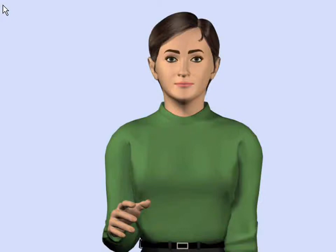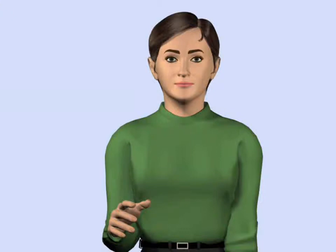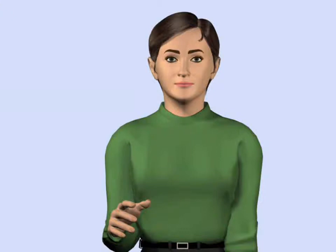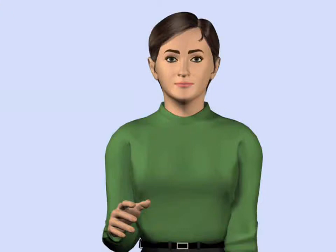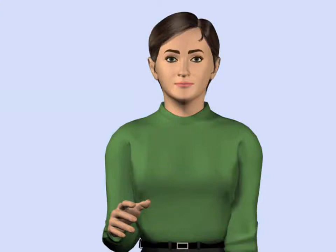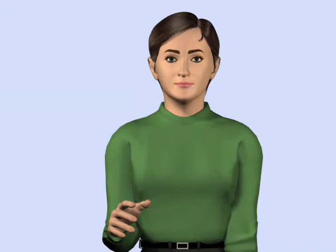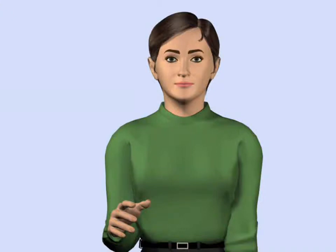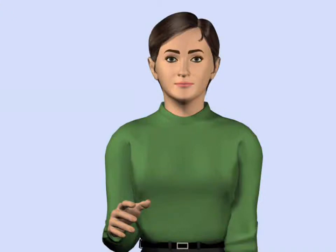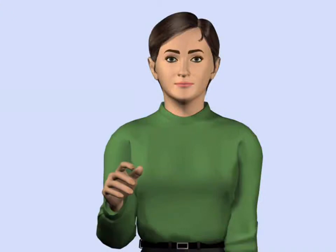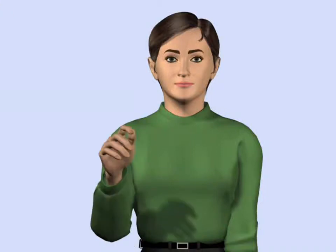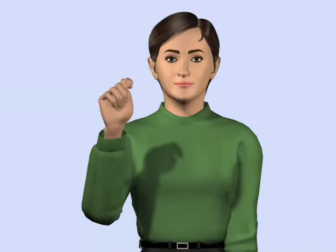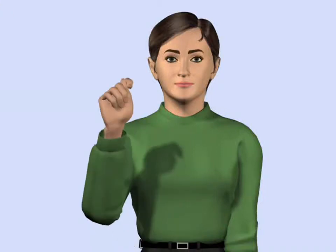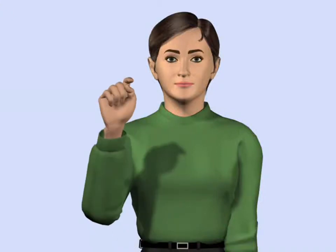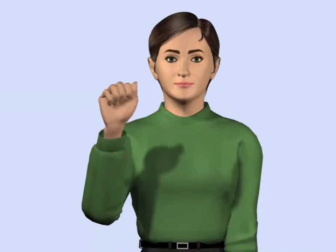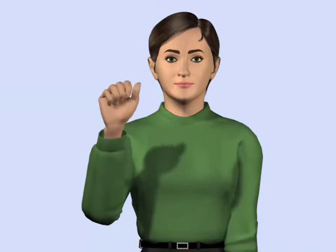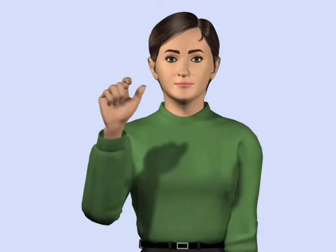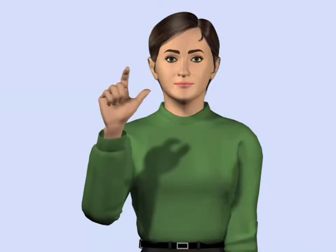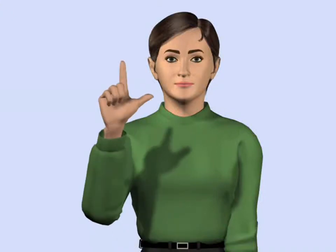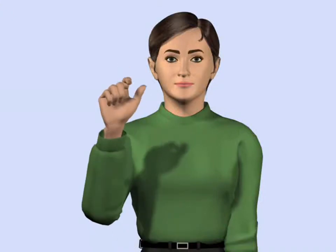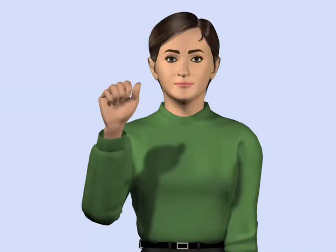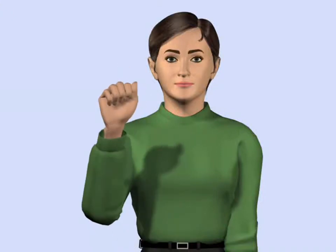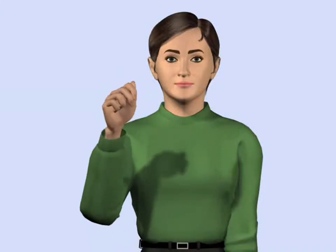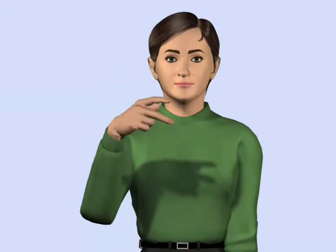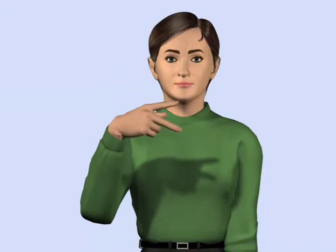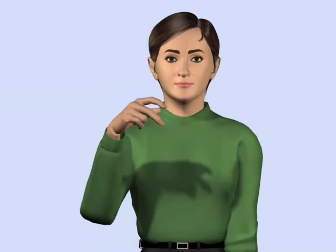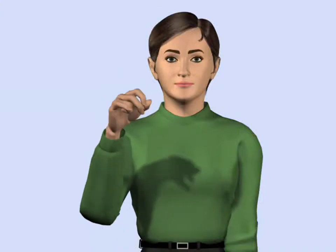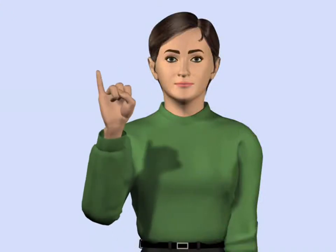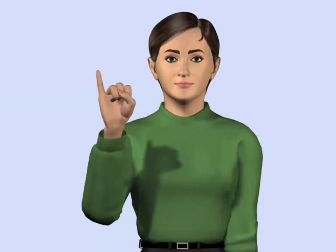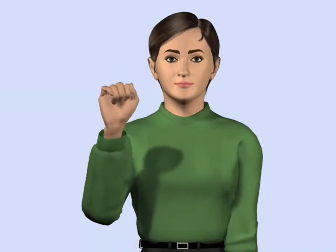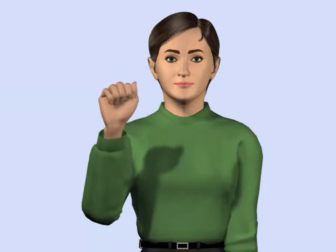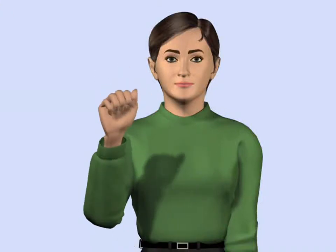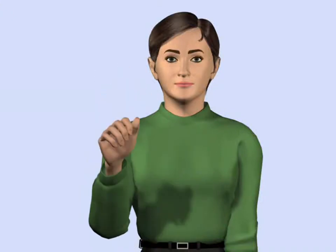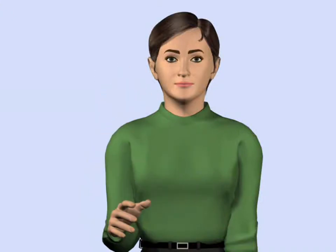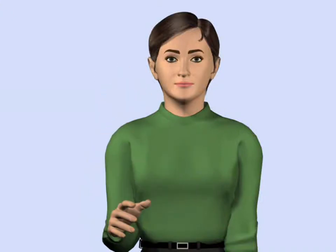talapia